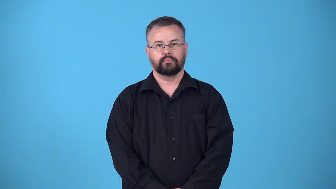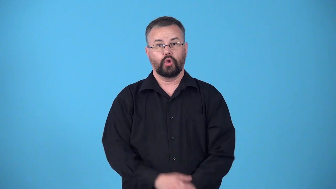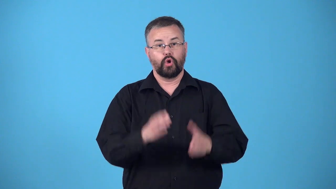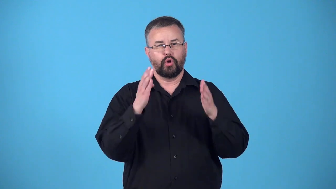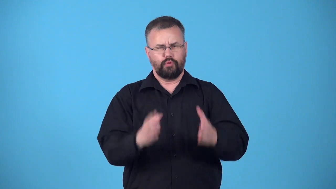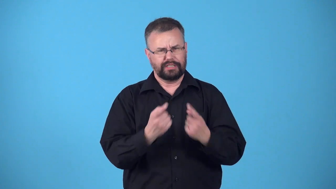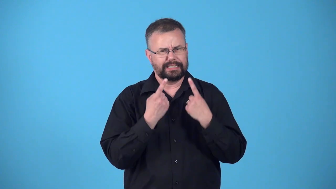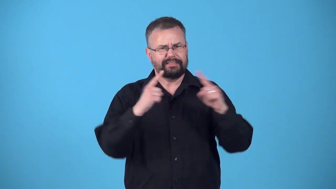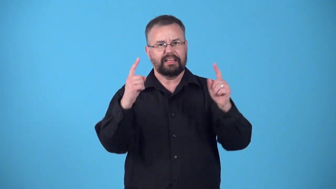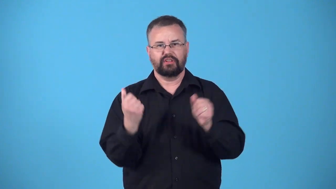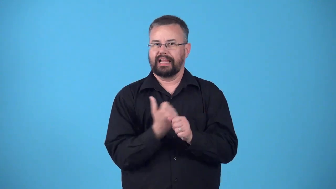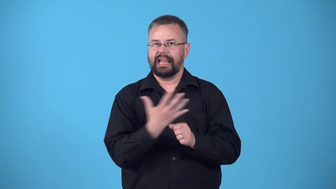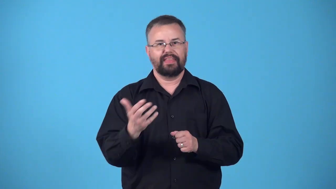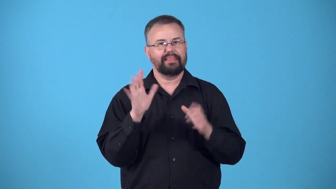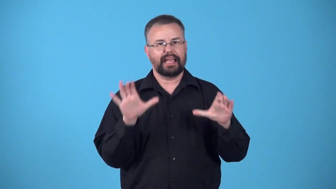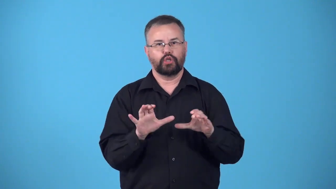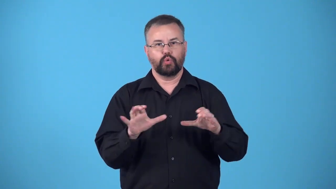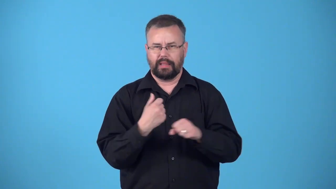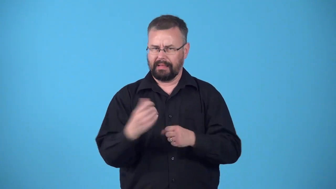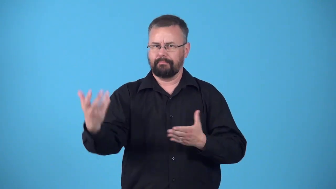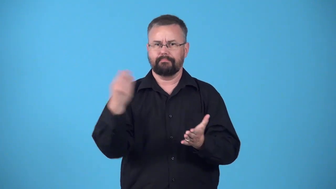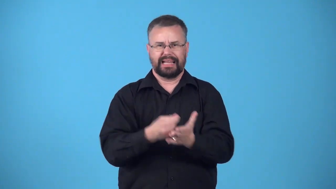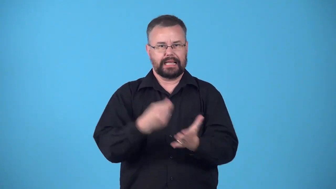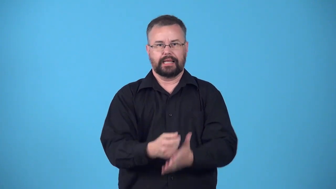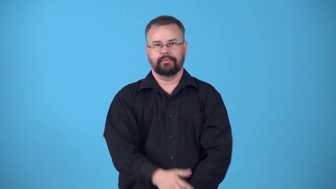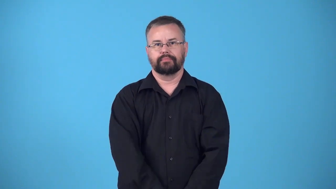golden touch